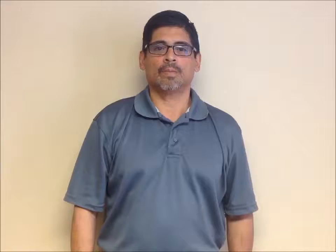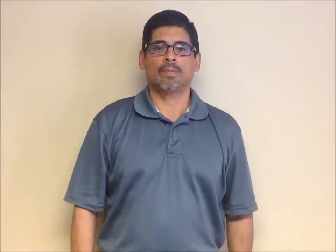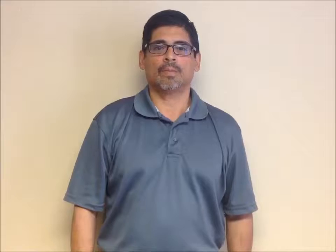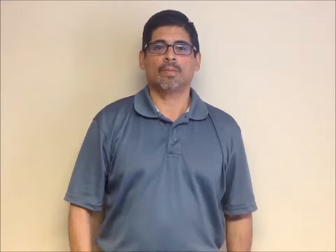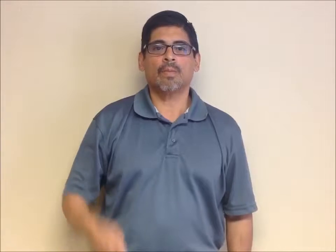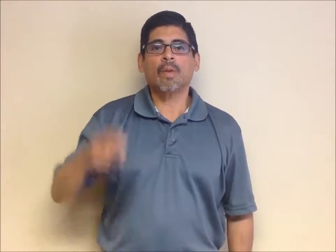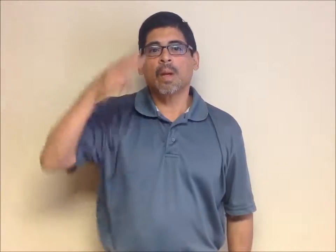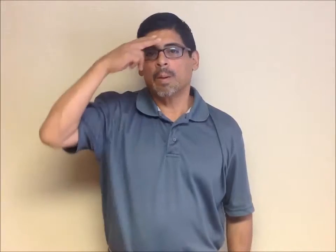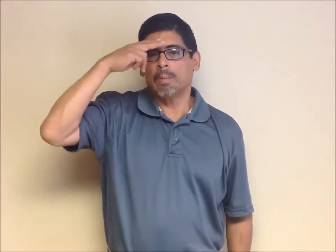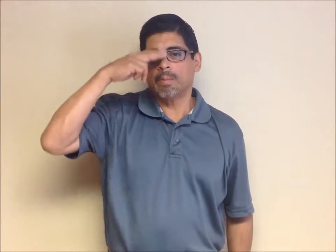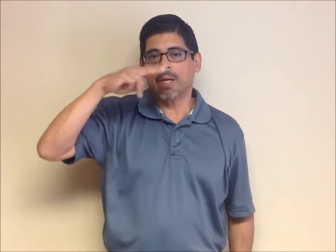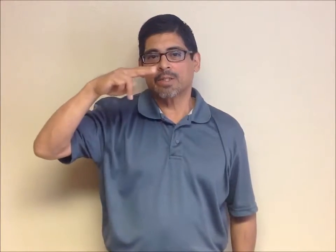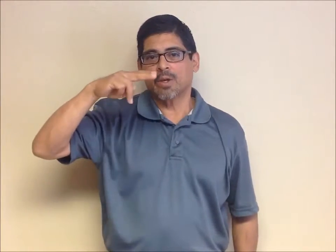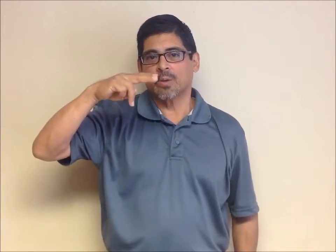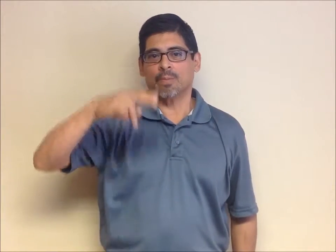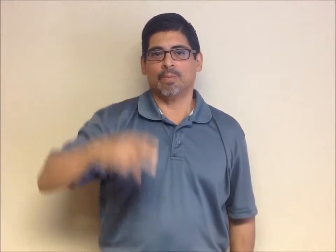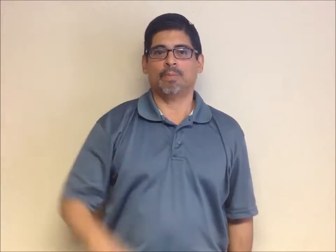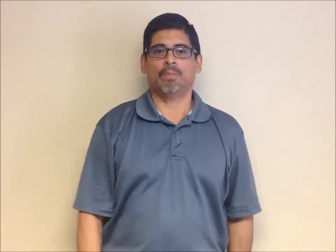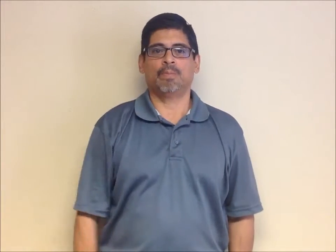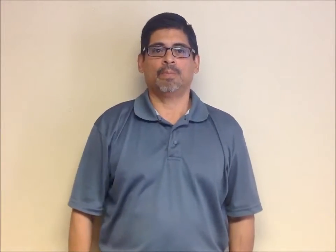Mexico